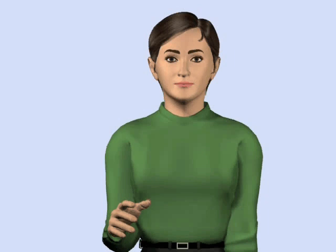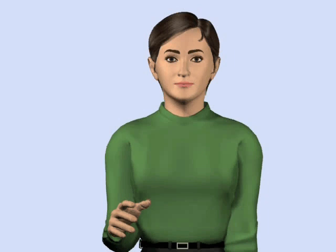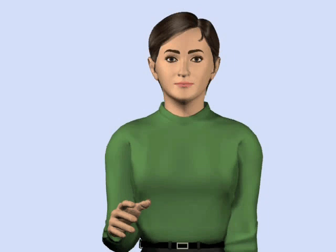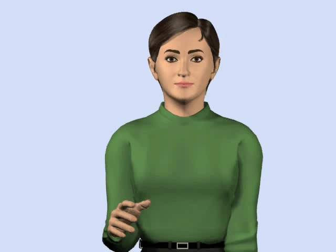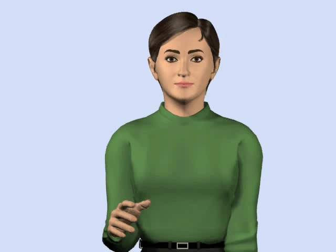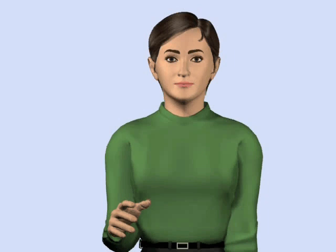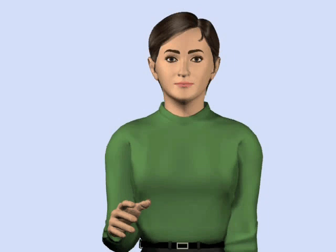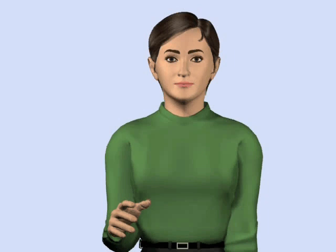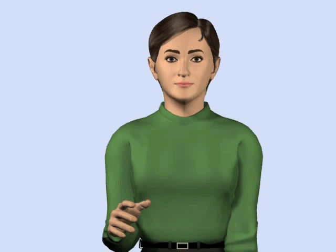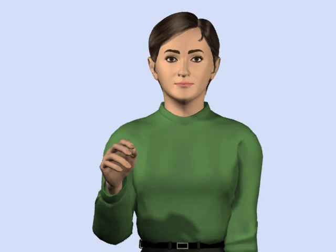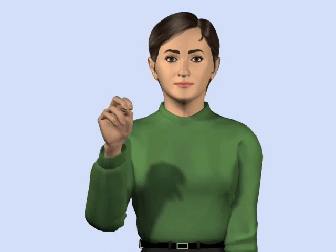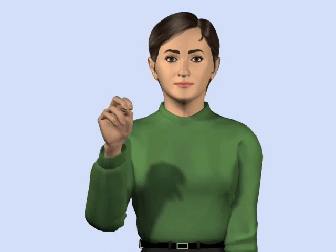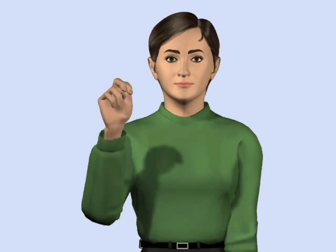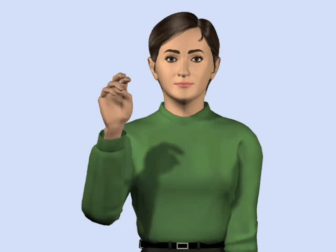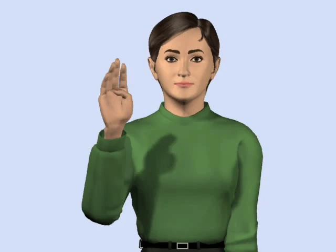New Brunswick,NJ,New Braunfels,TX